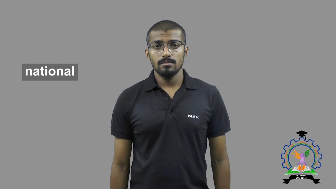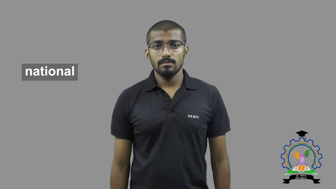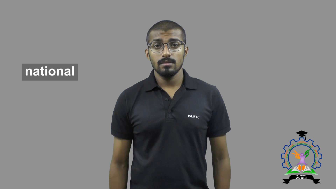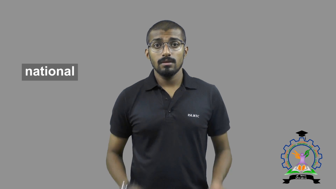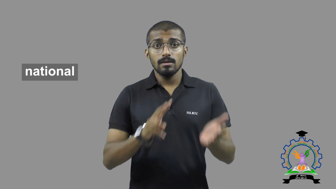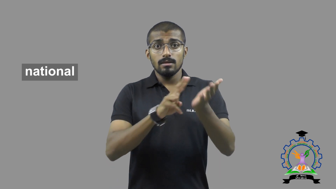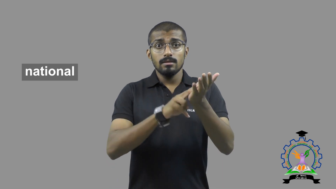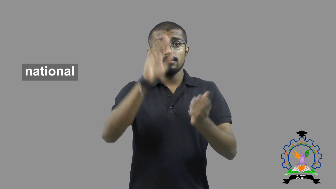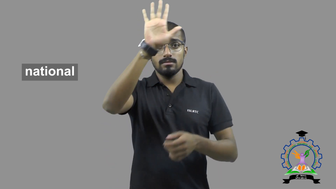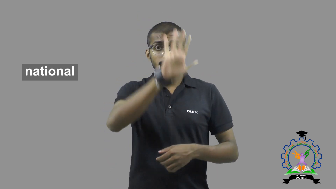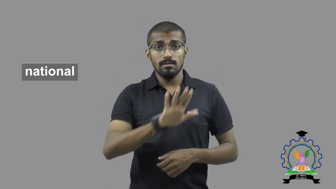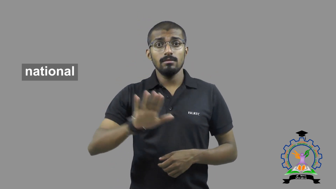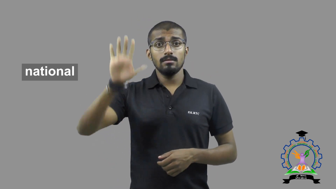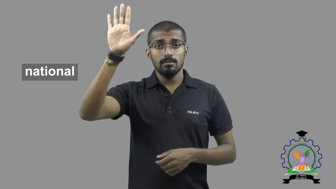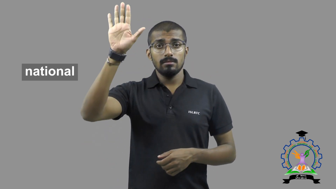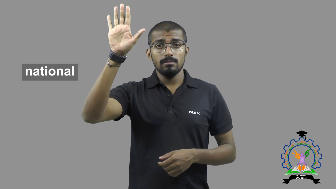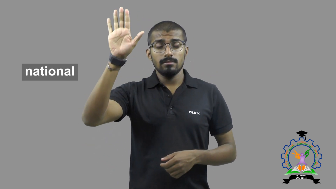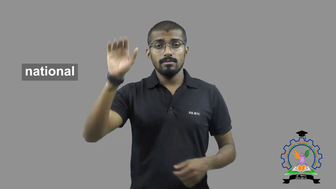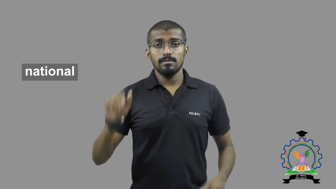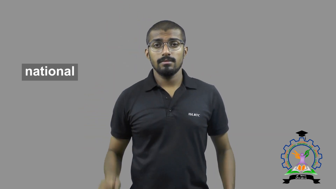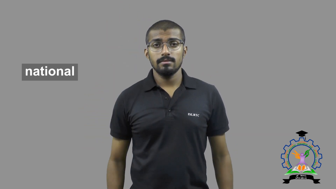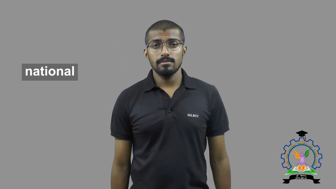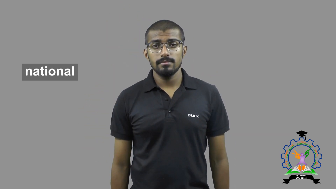national